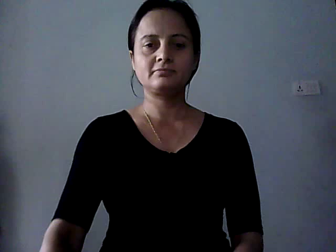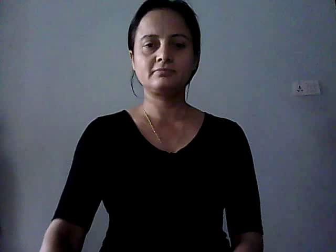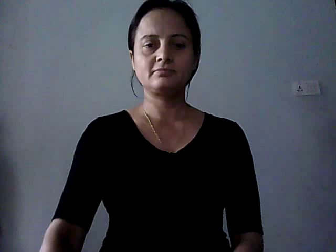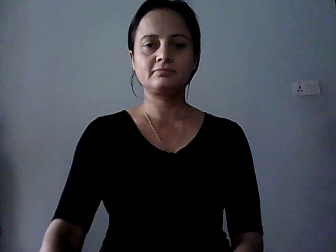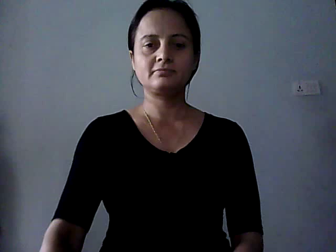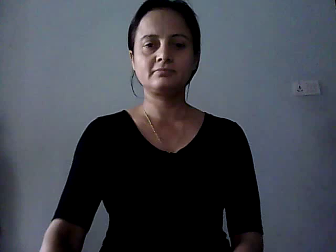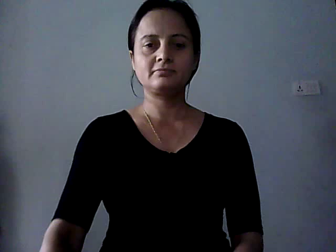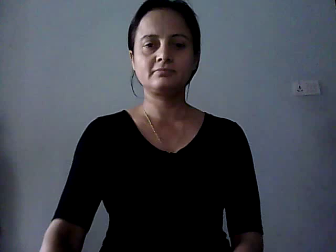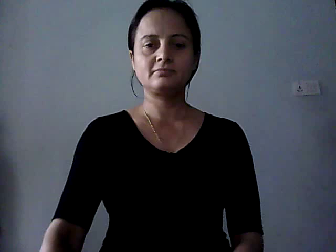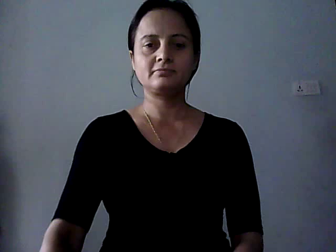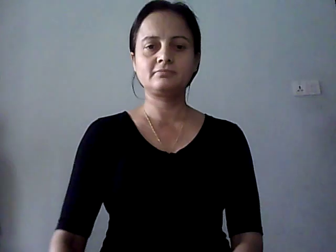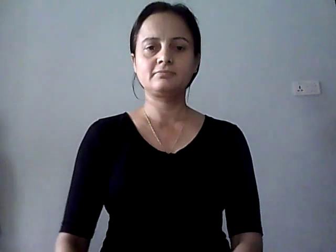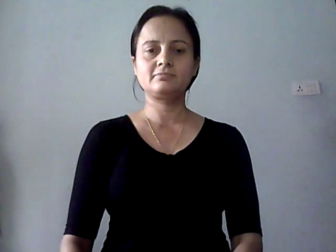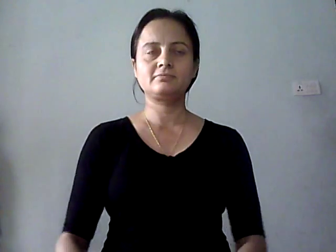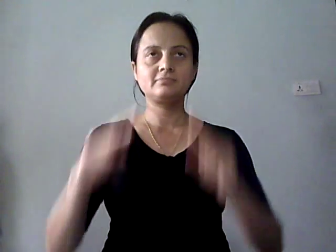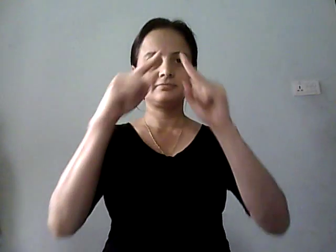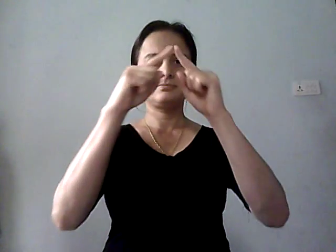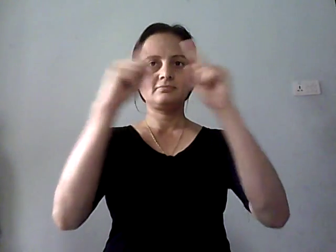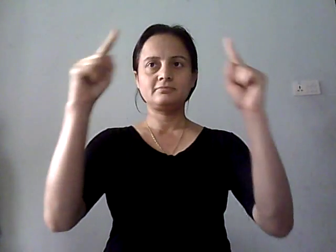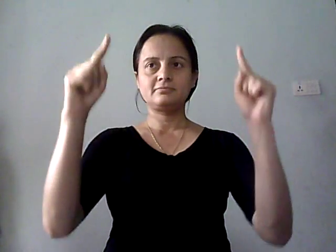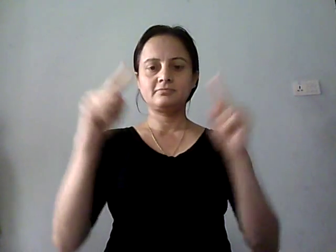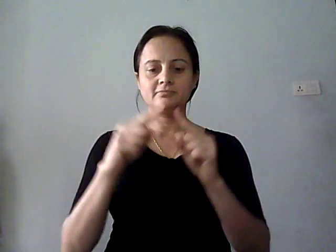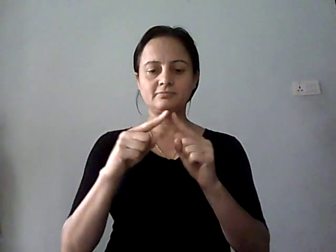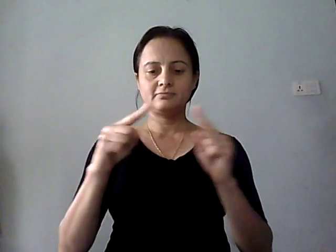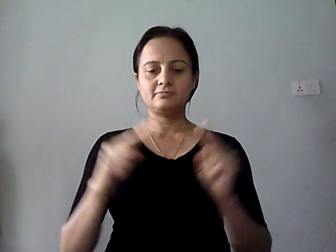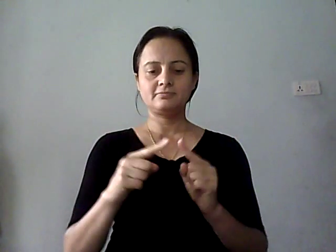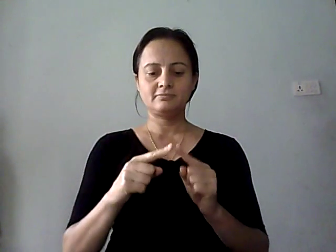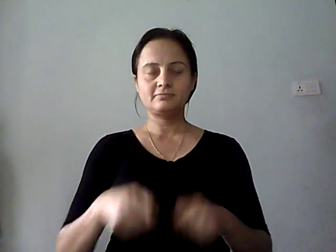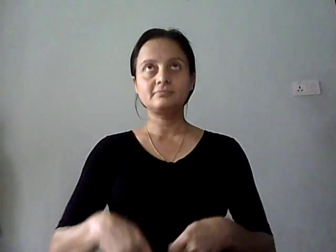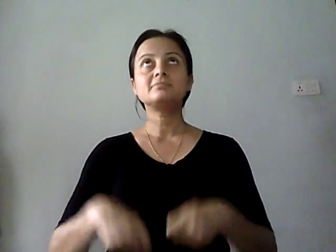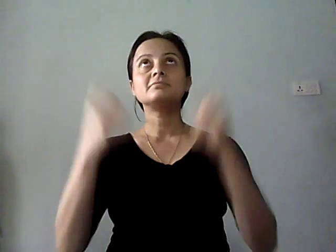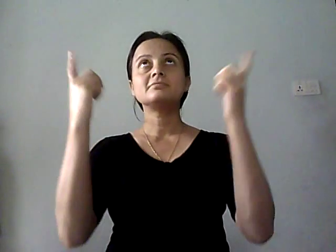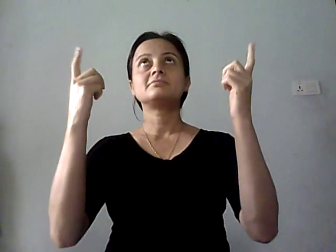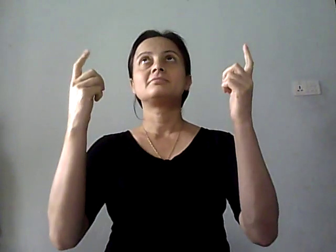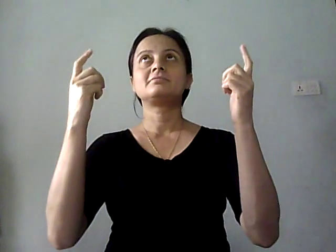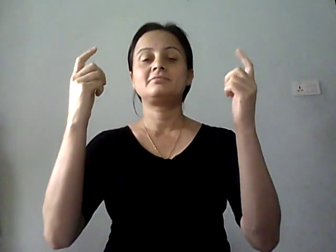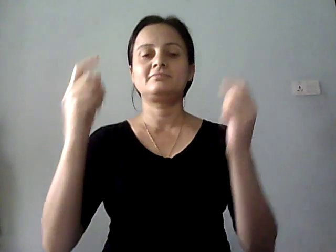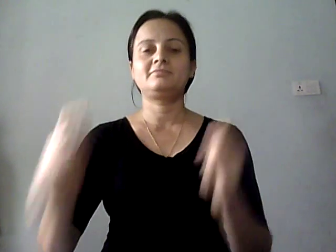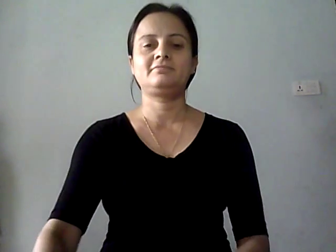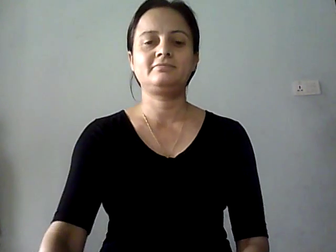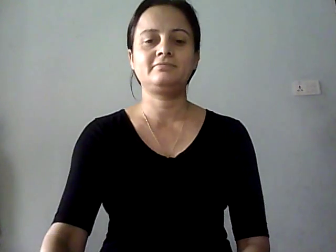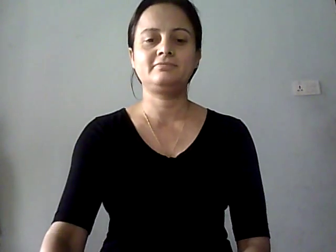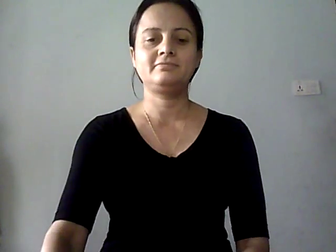kite